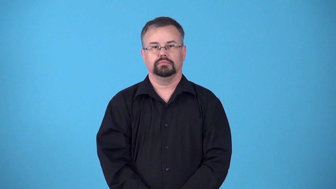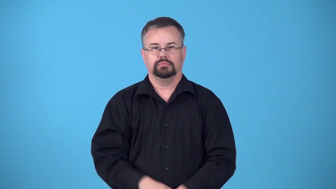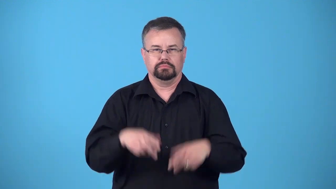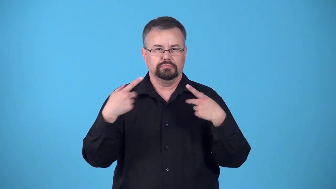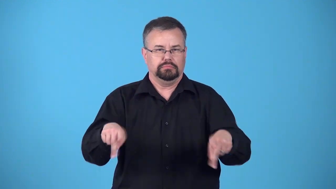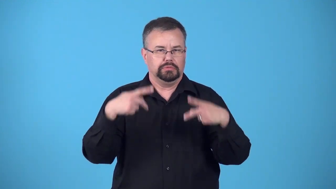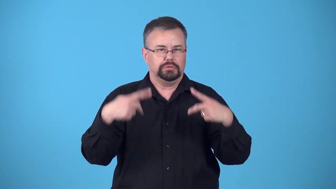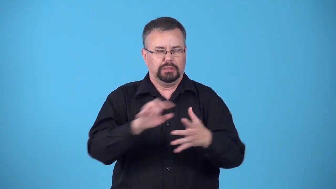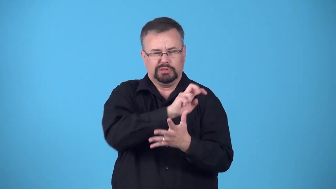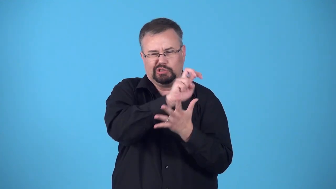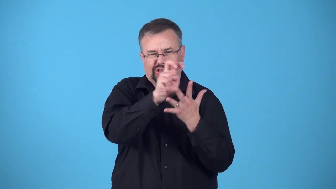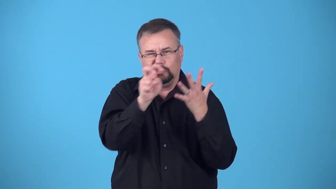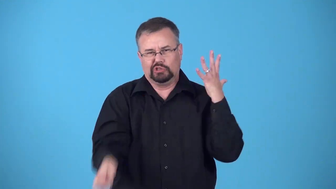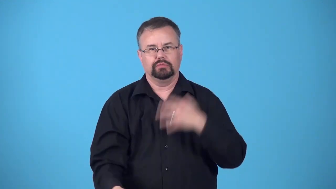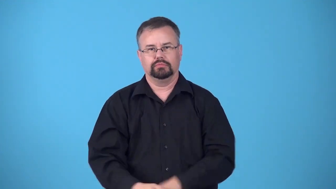sow your wild oats